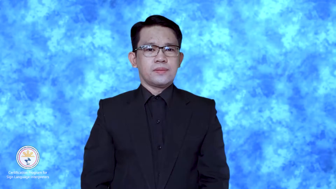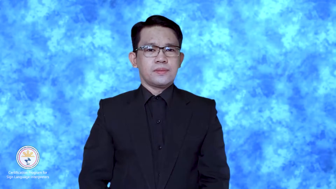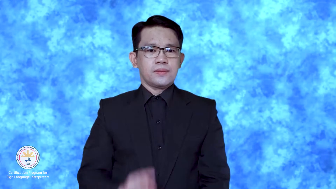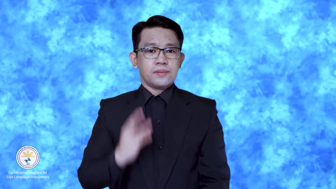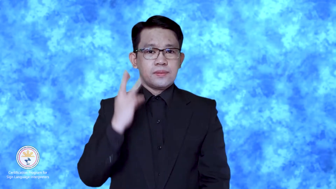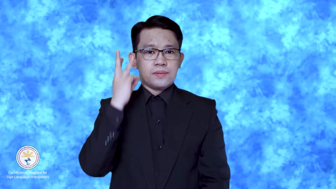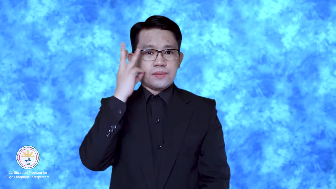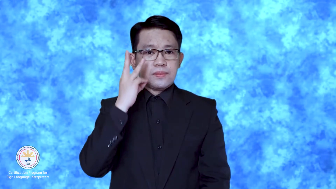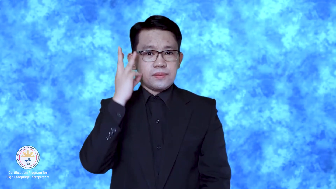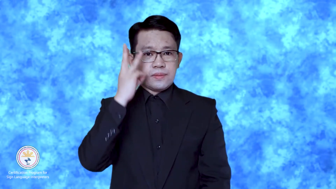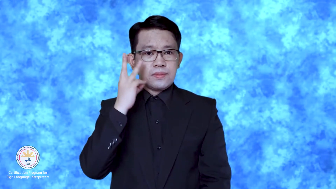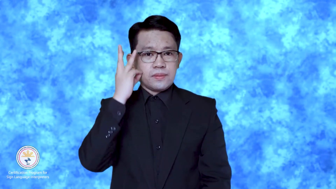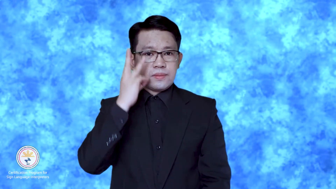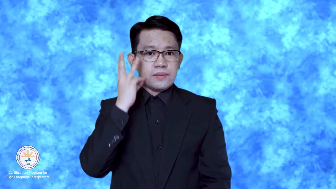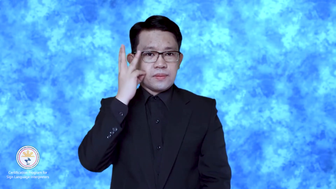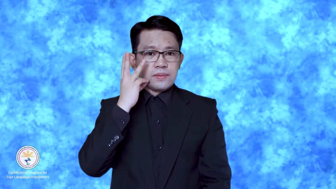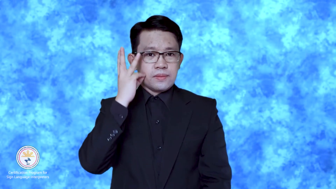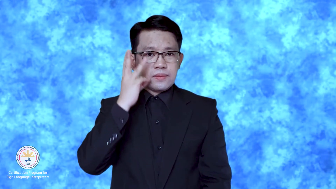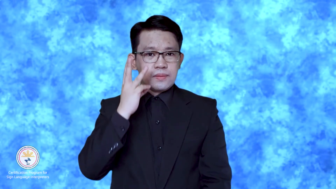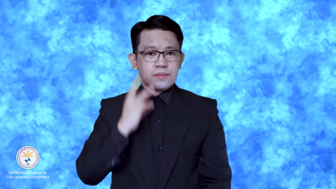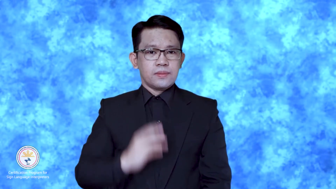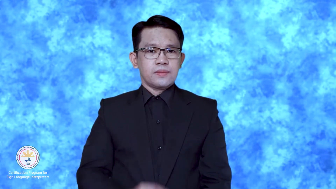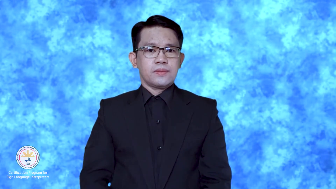Wine